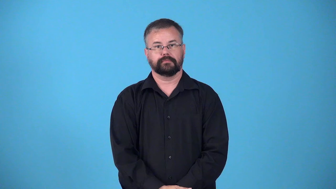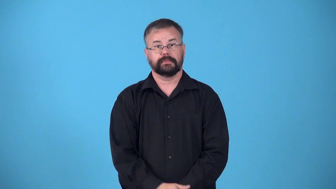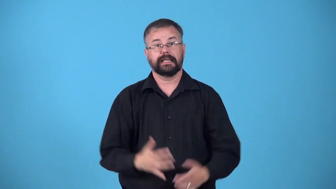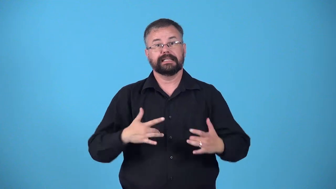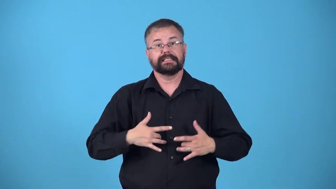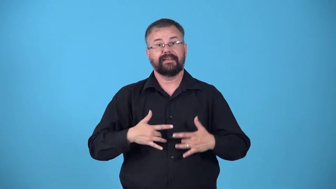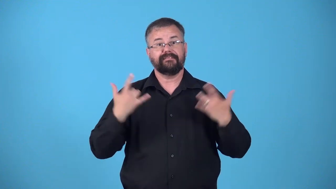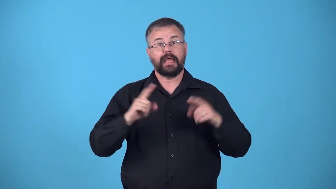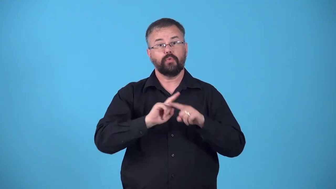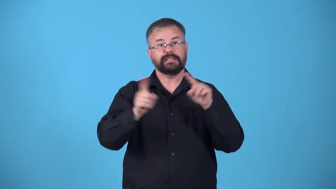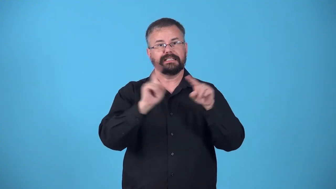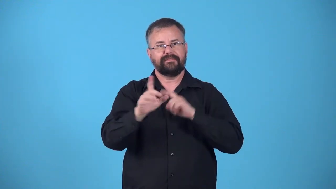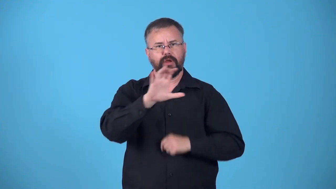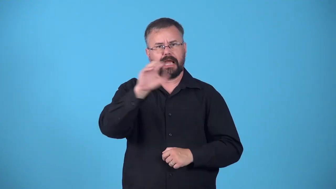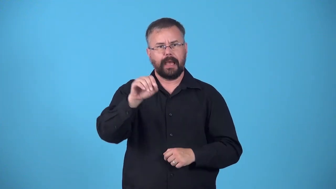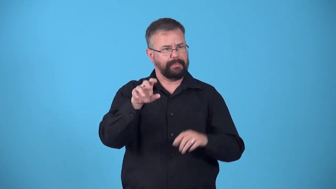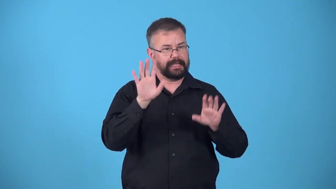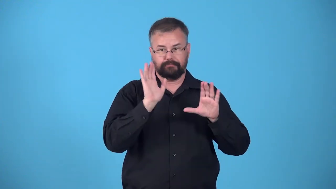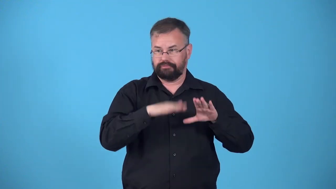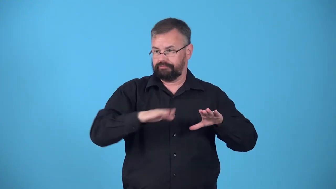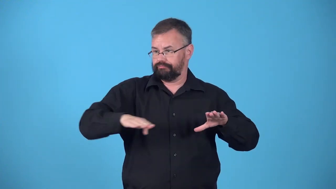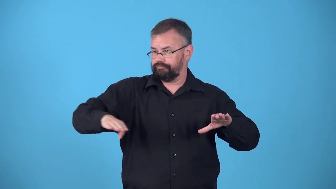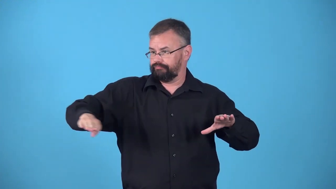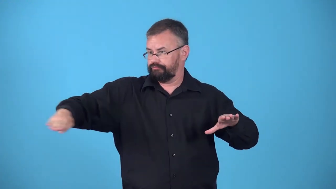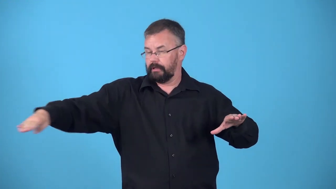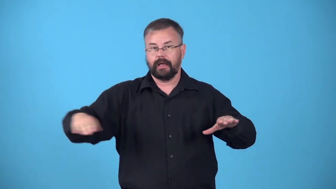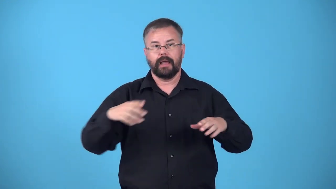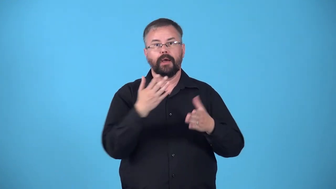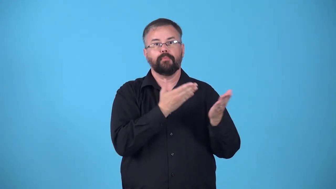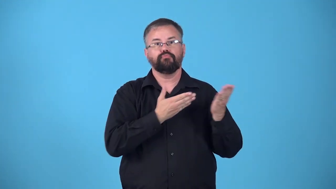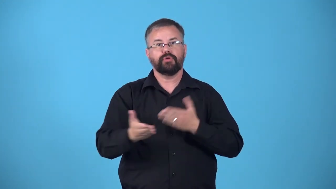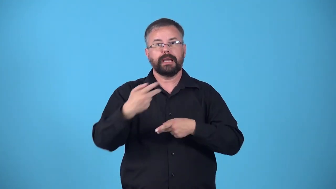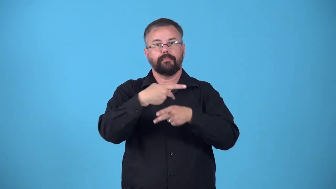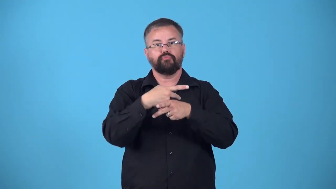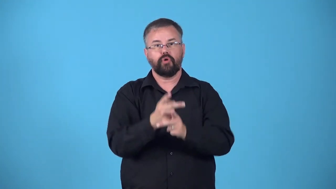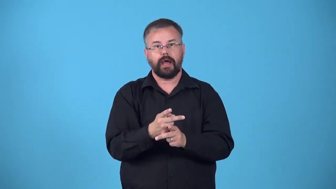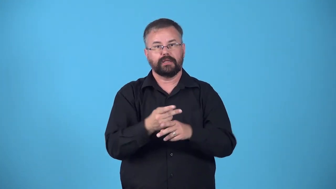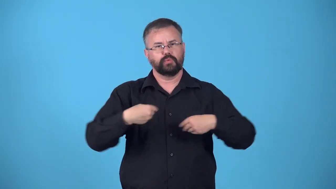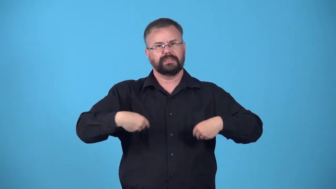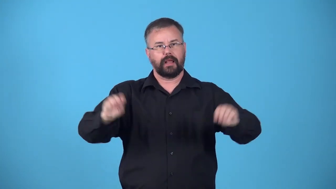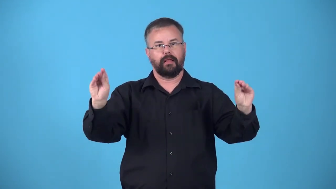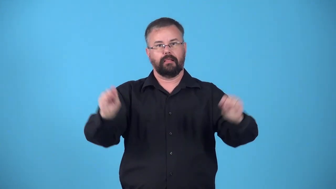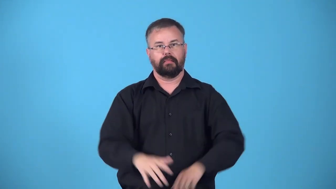fair